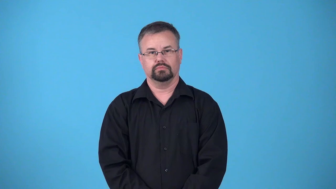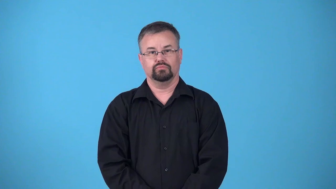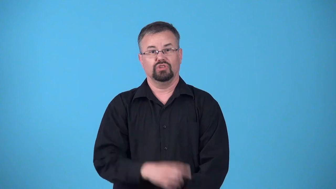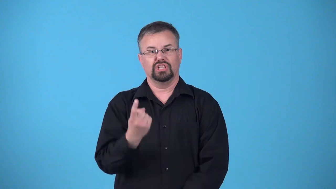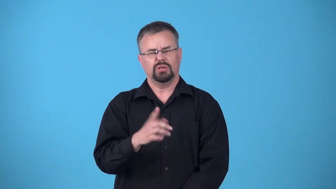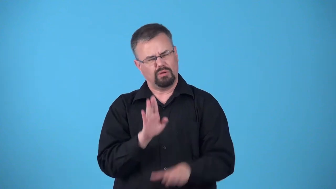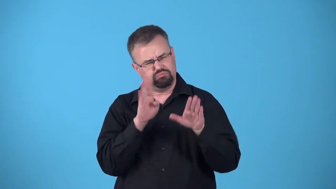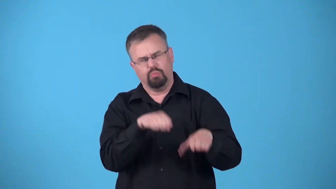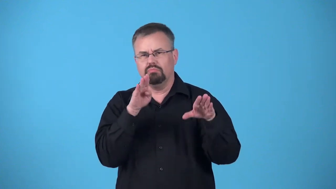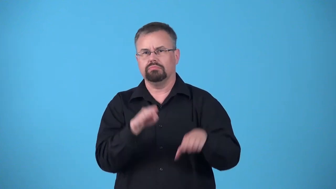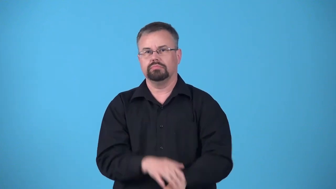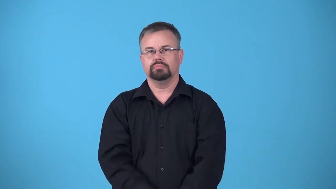have your lunch handed to you